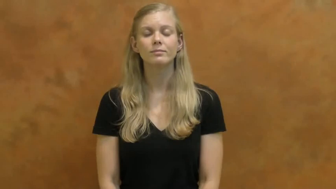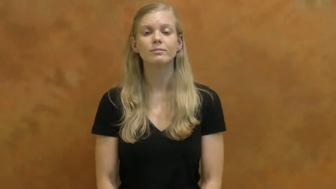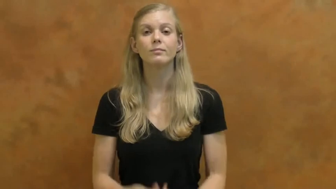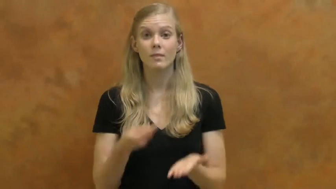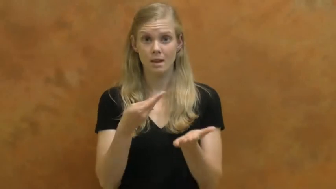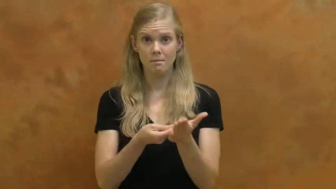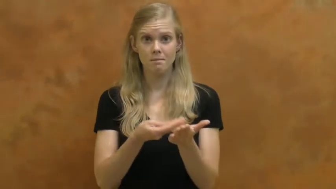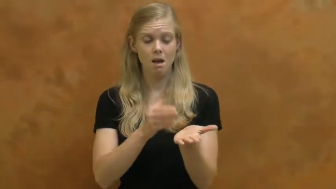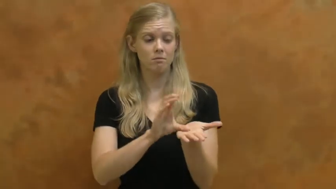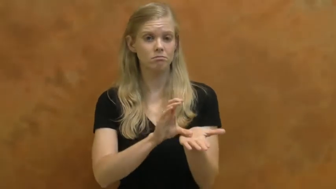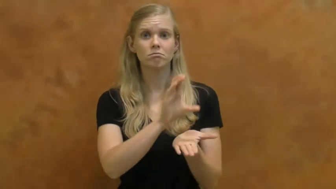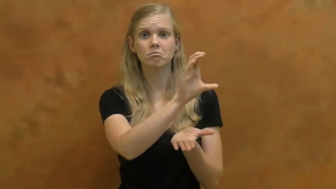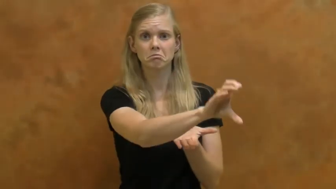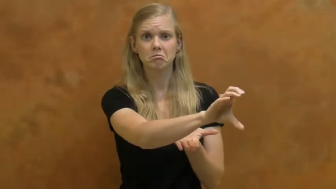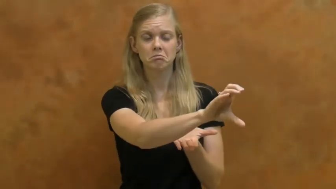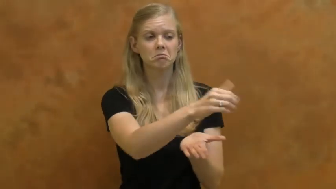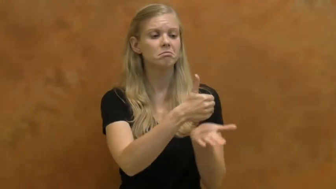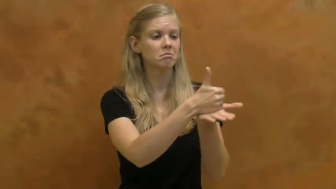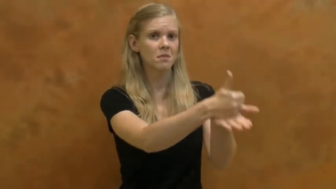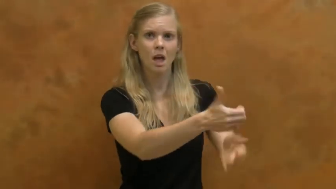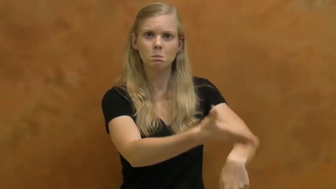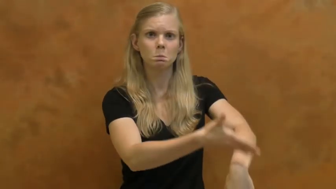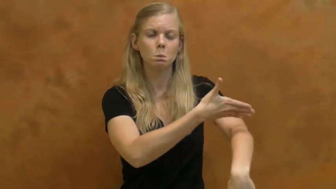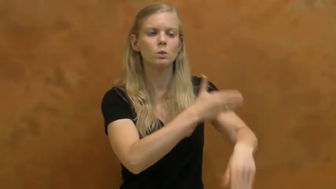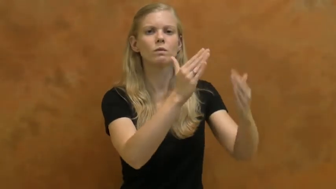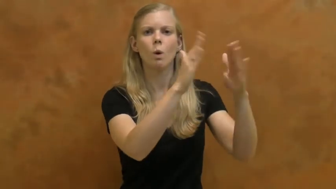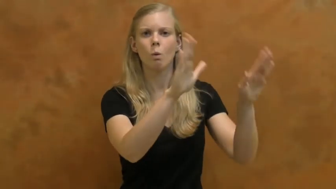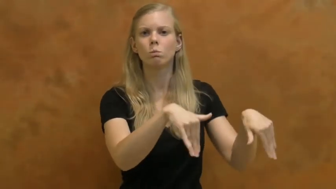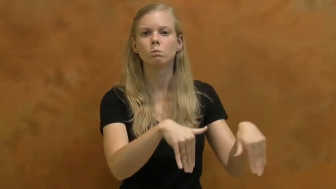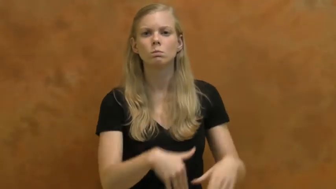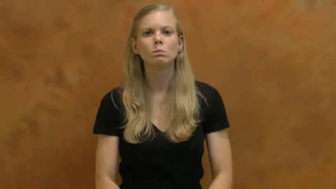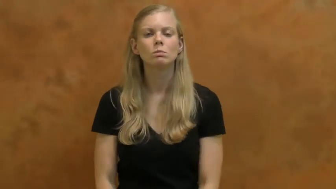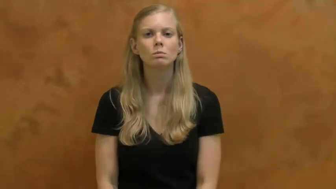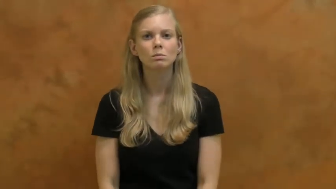home improvement loan